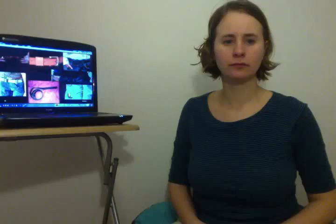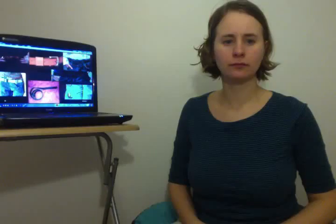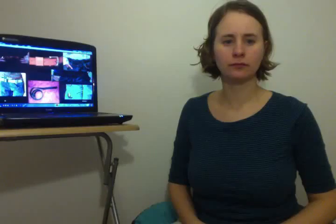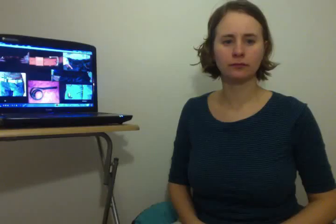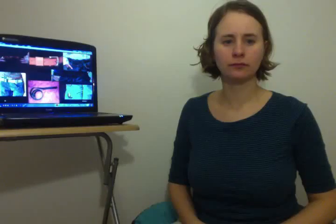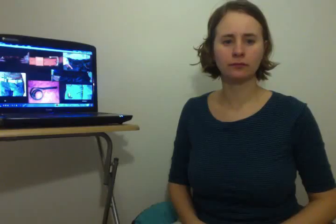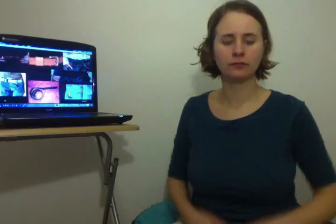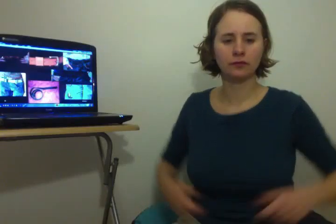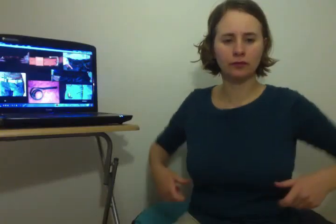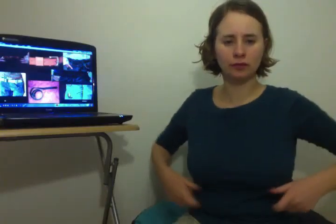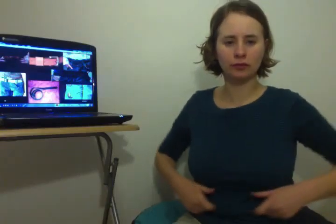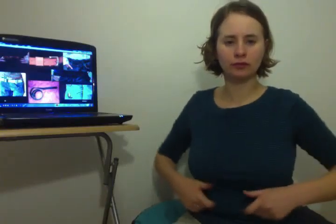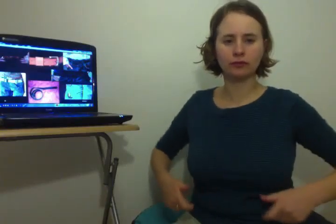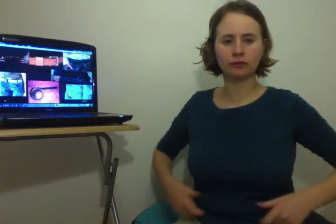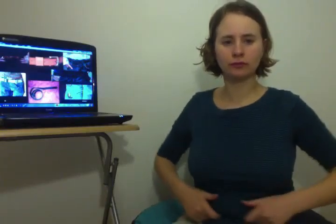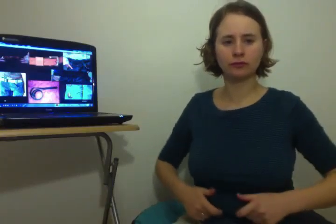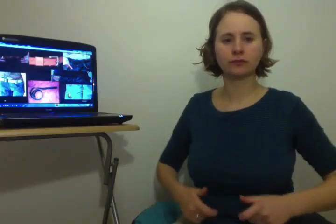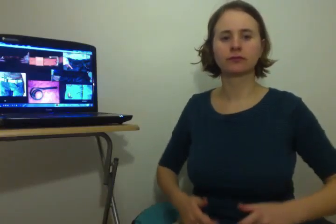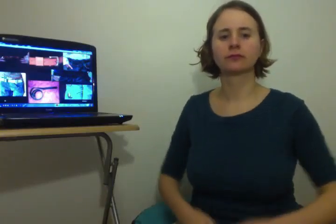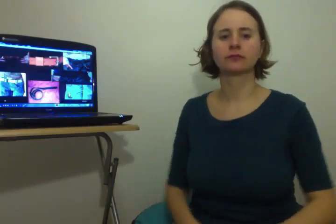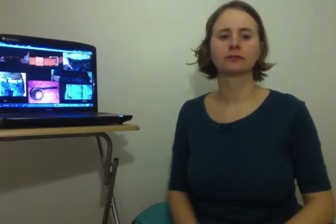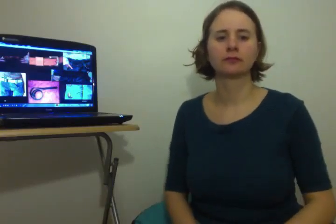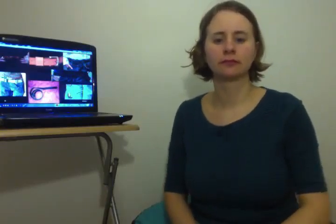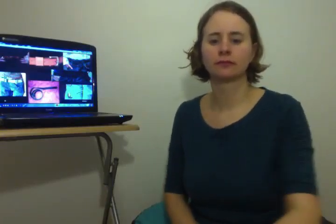belt